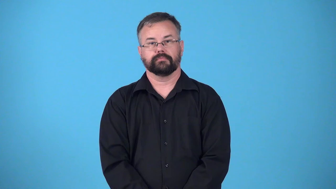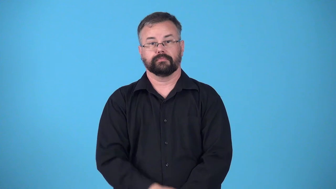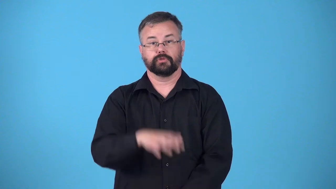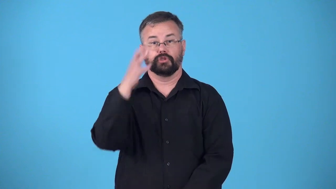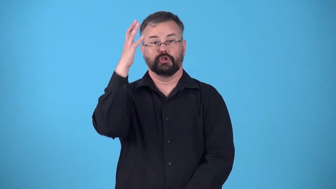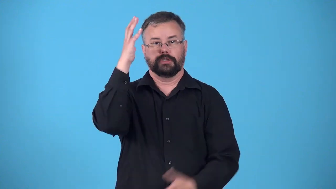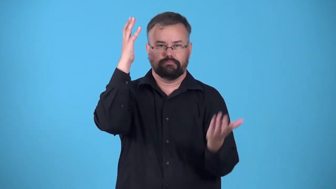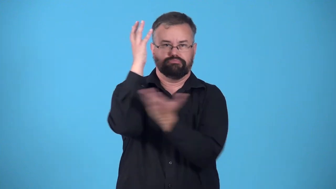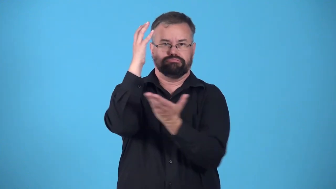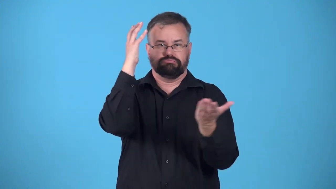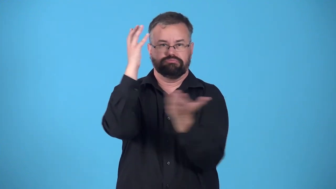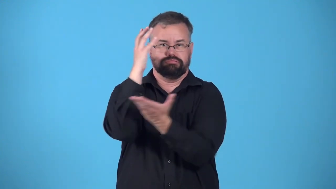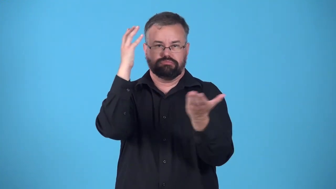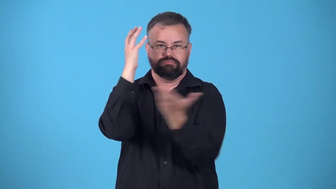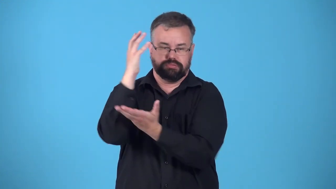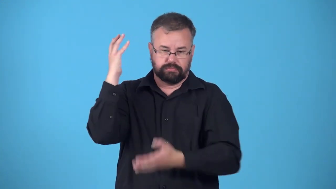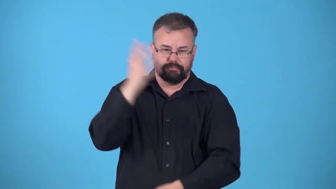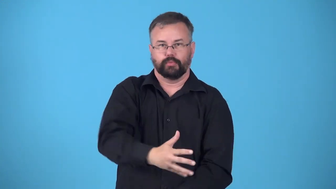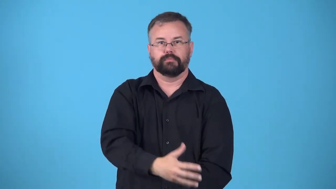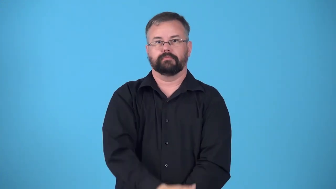chop down,cut down